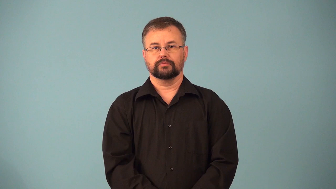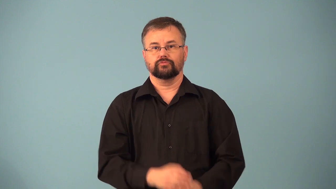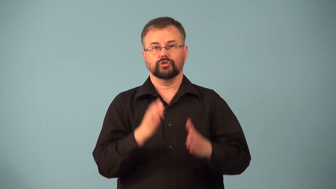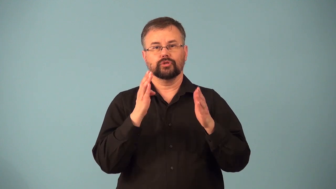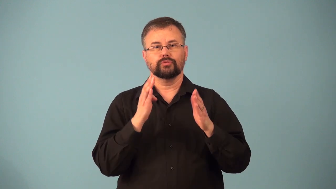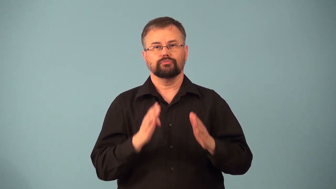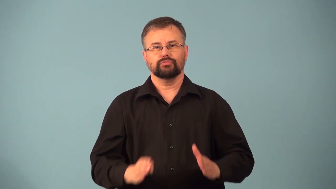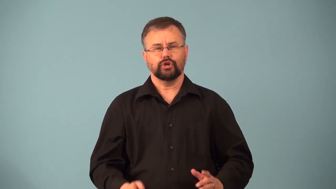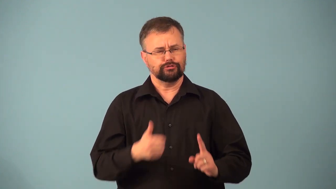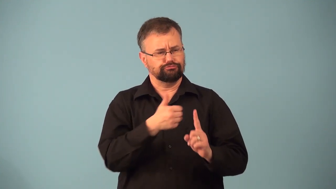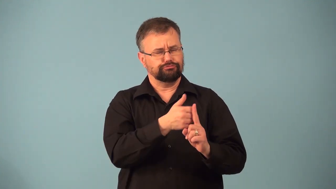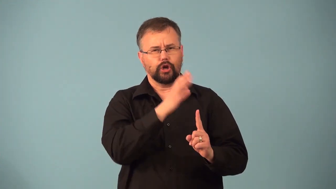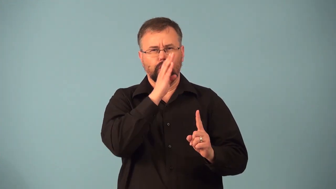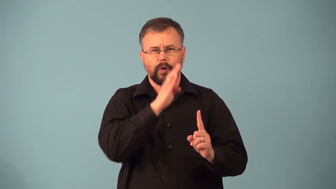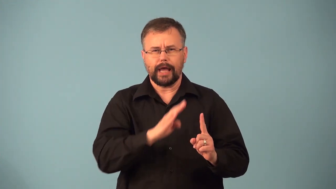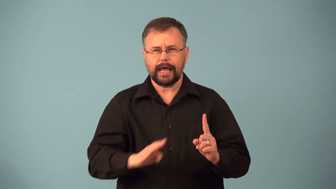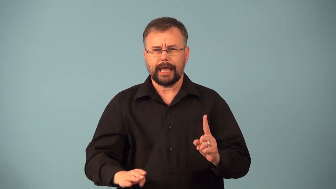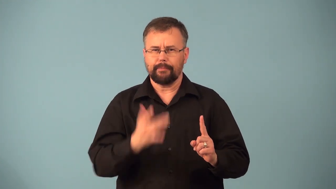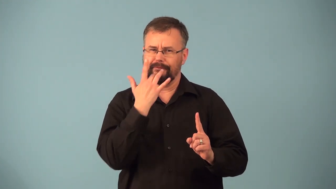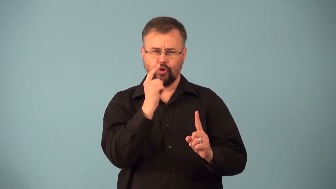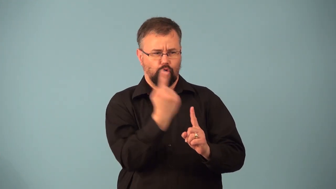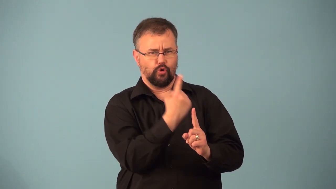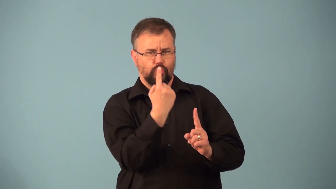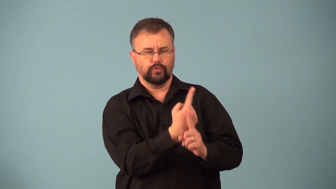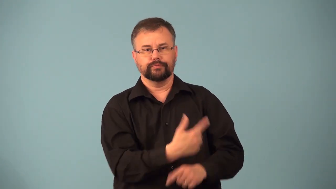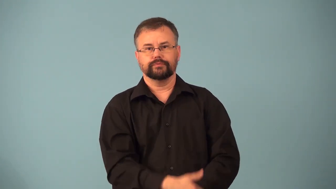mousy,meek